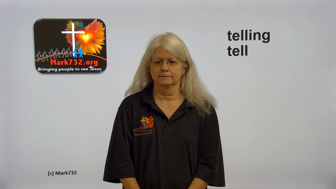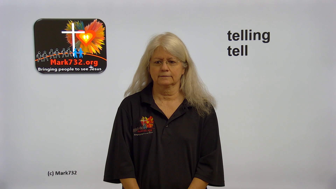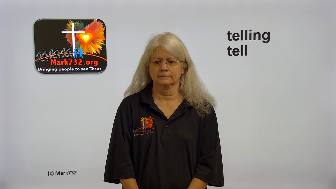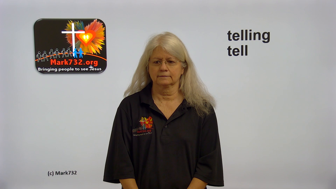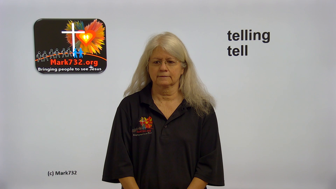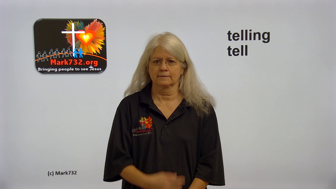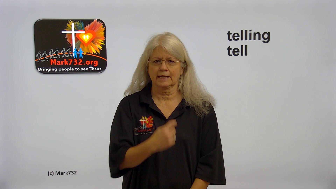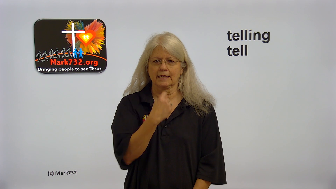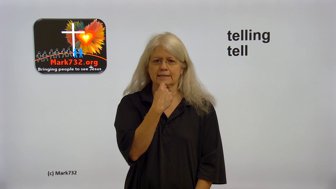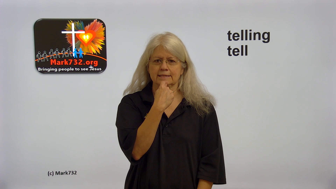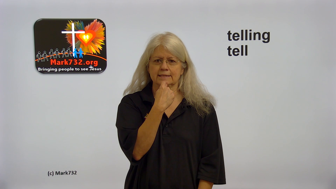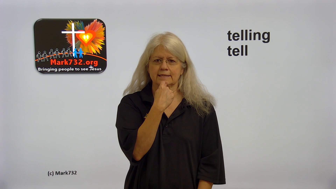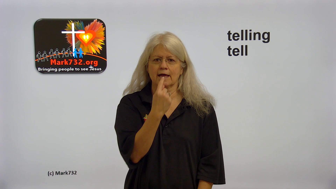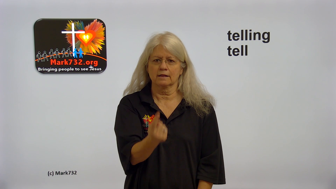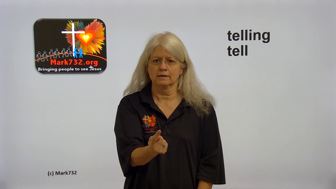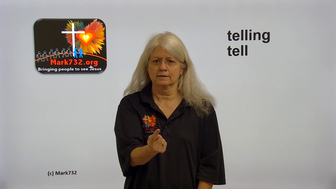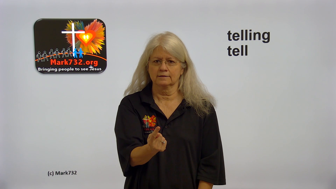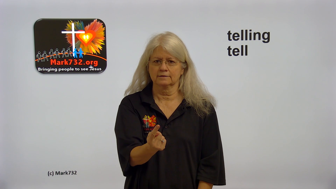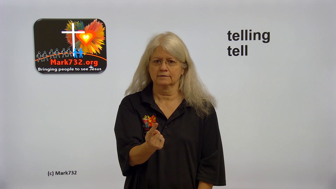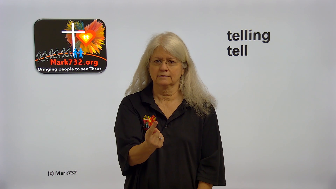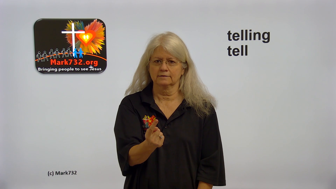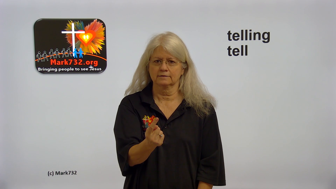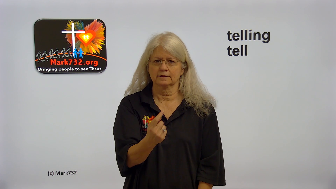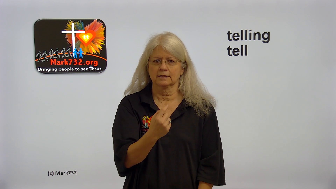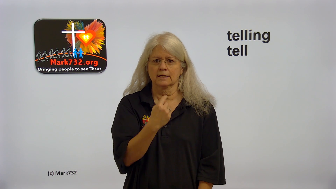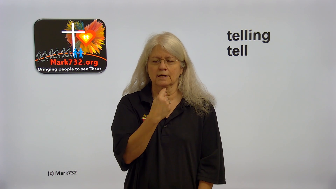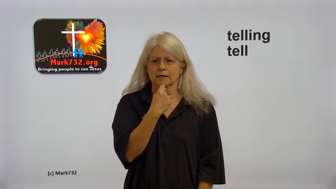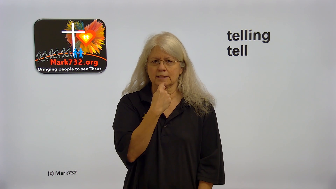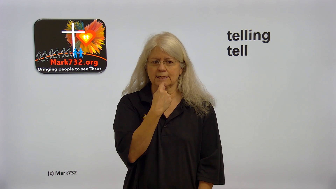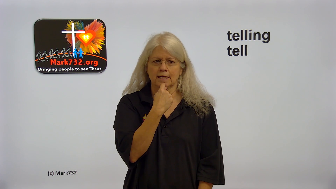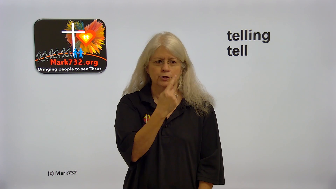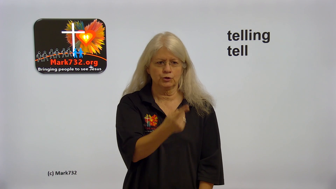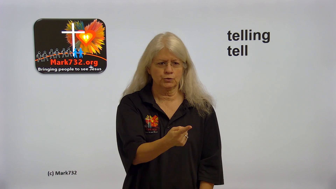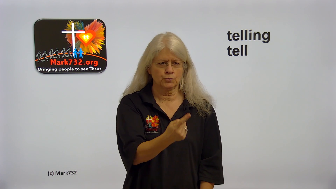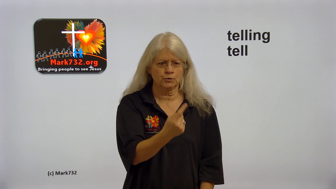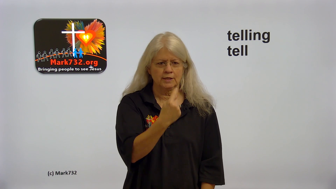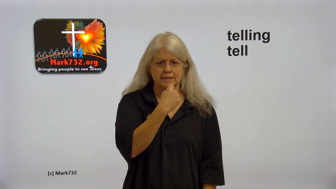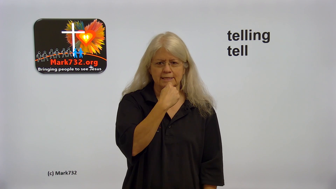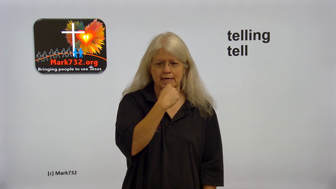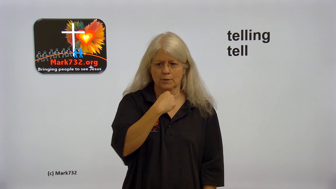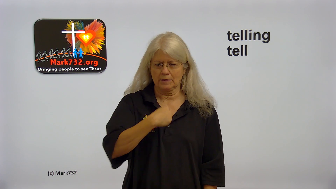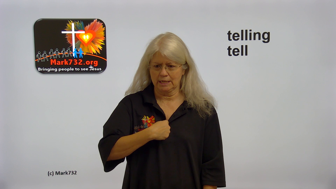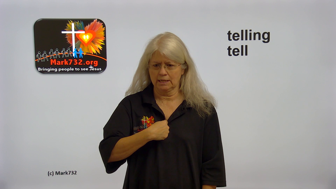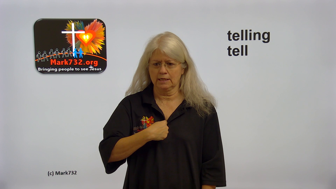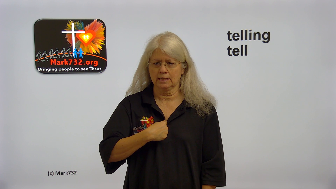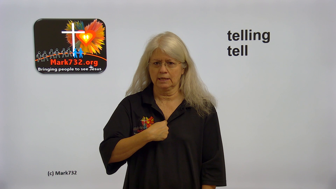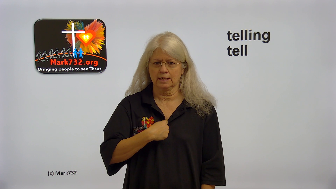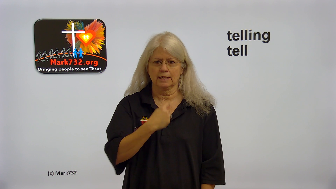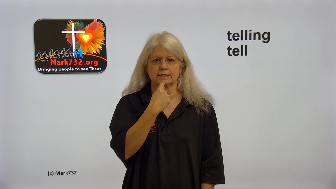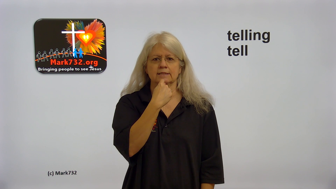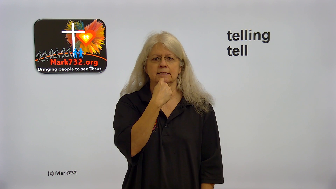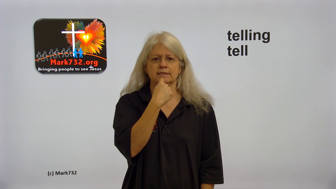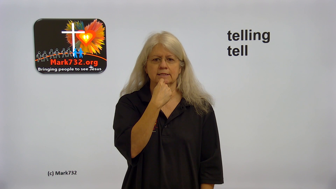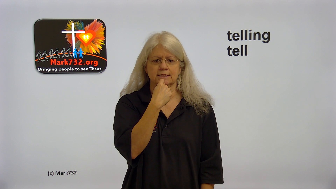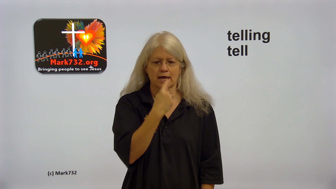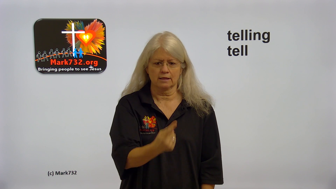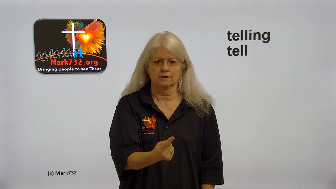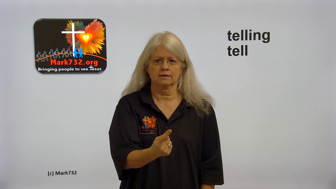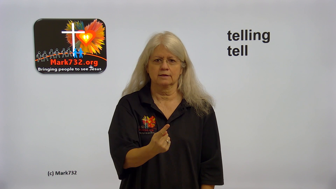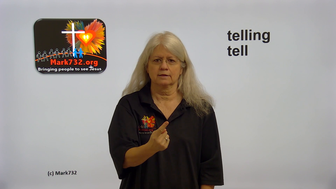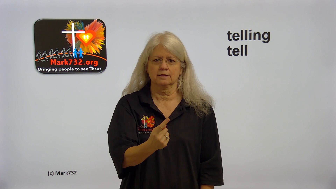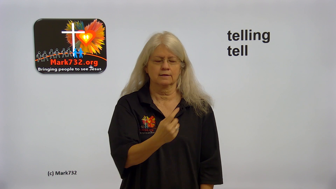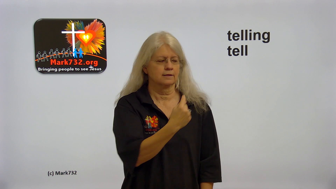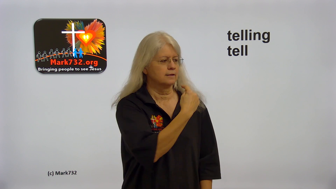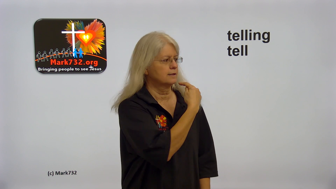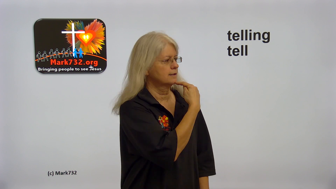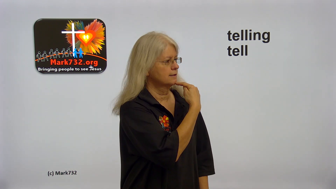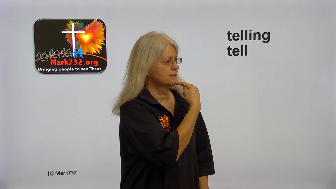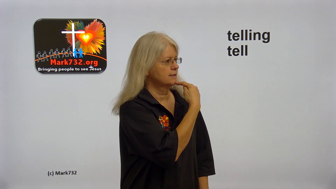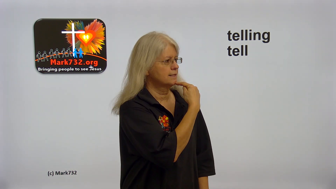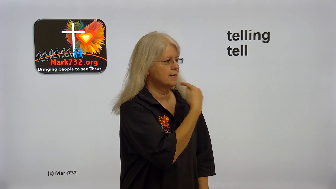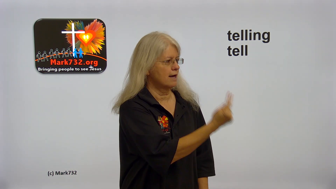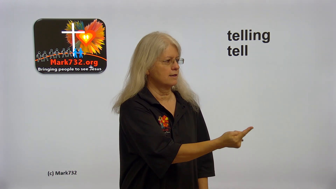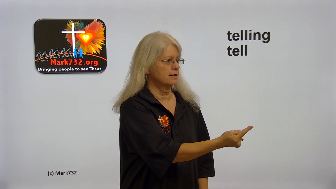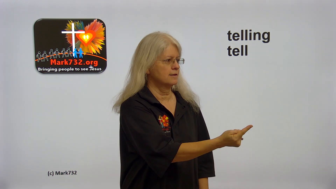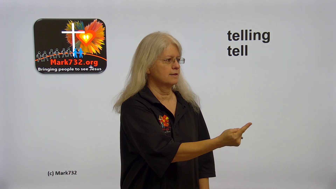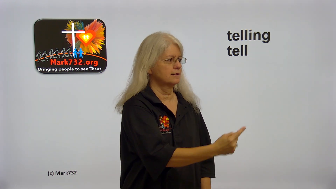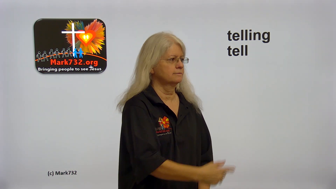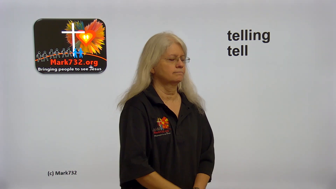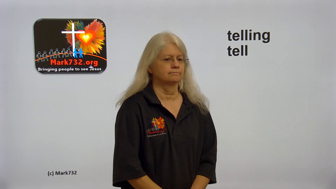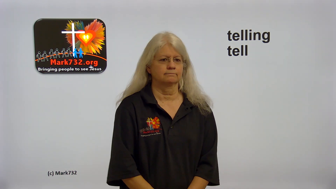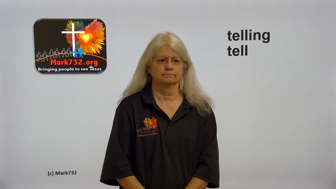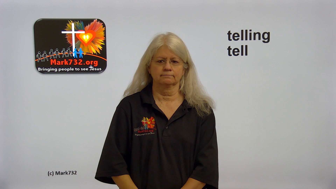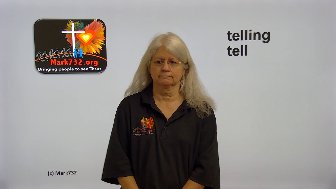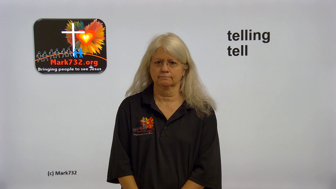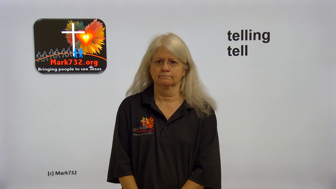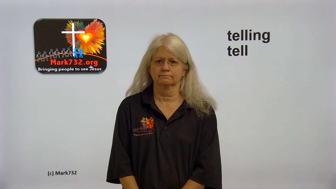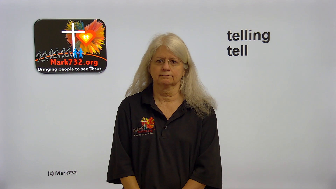telling